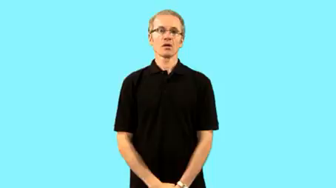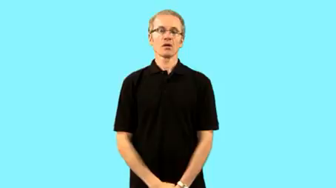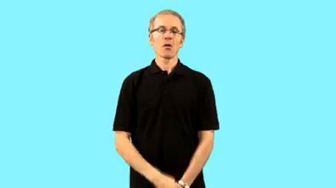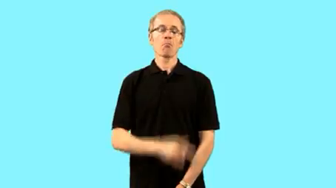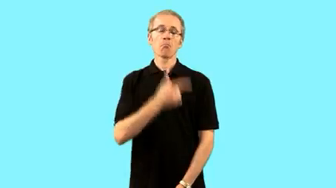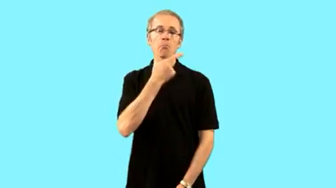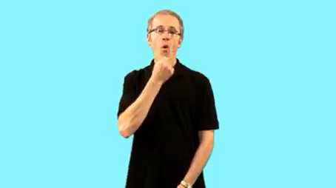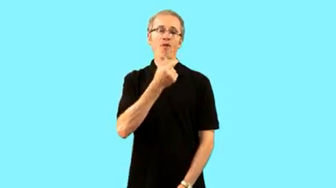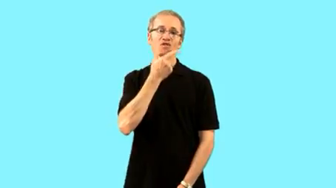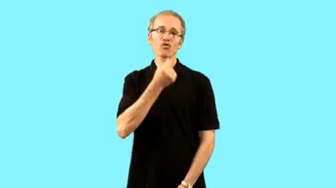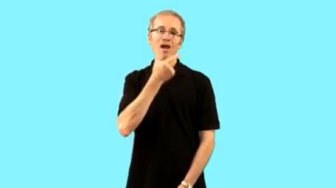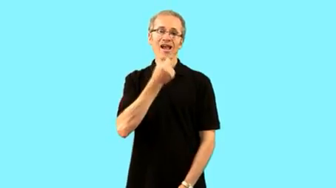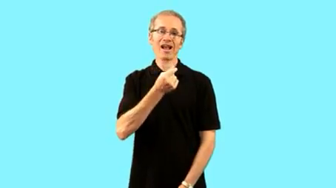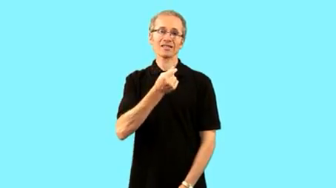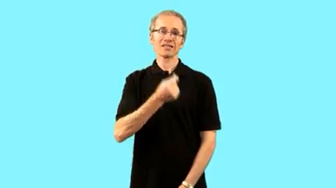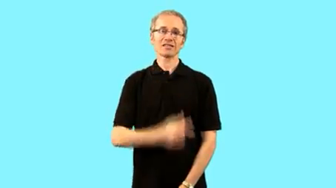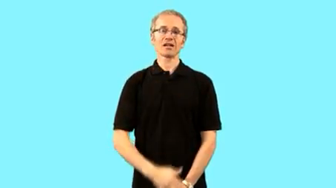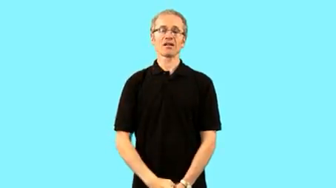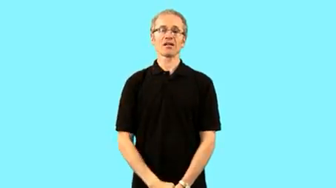Boyfriend